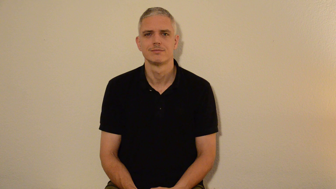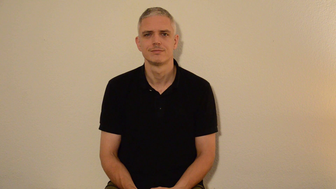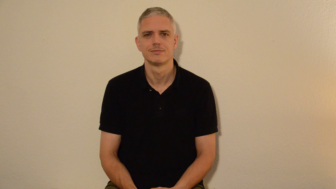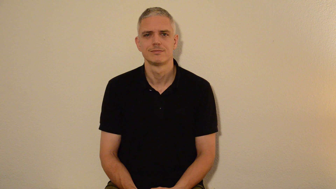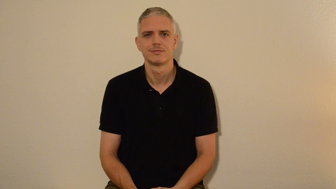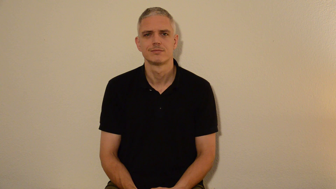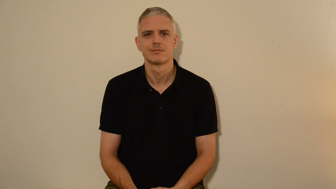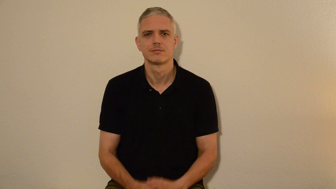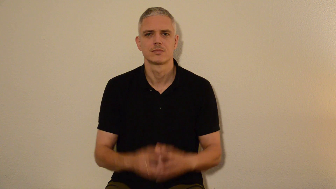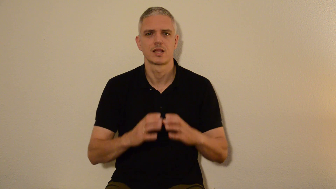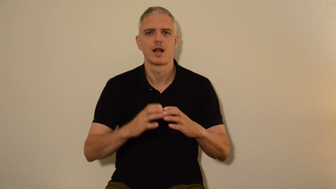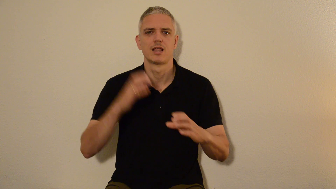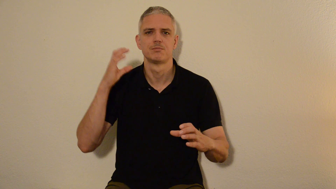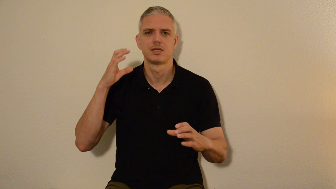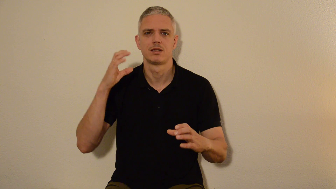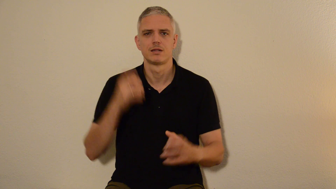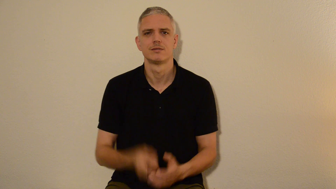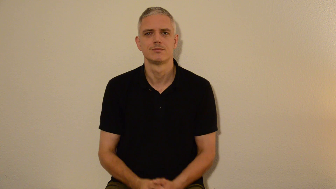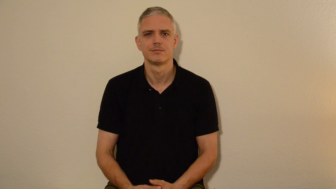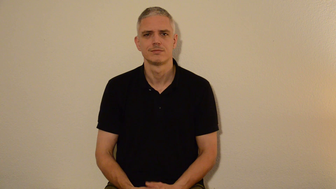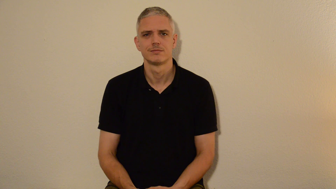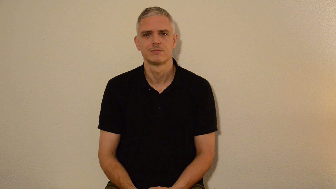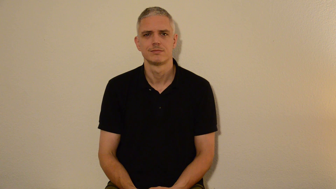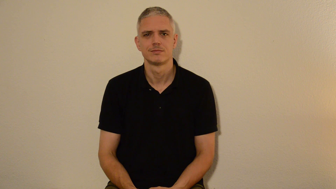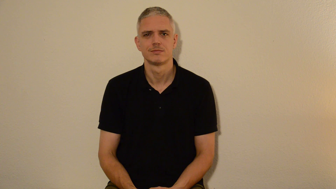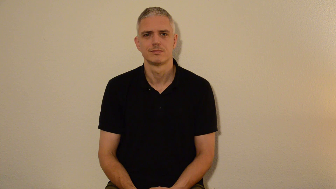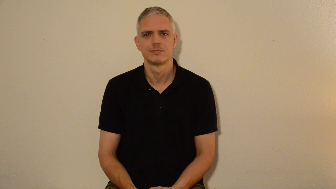truck